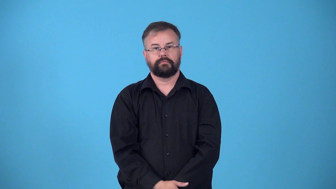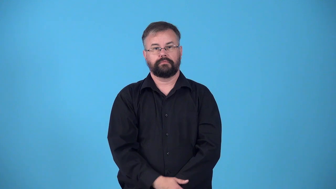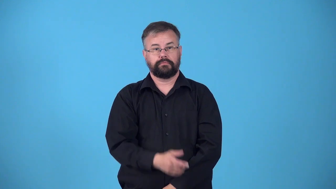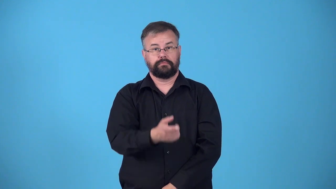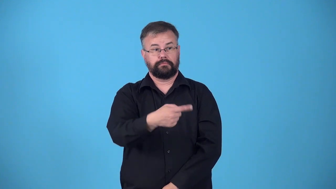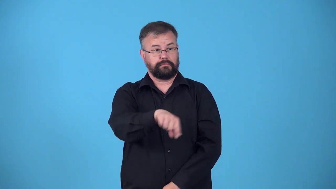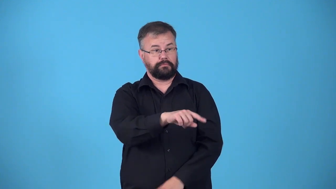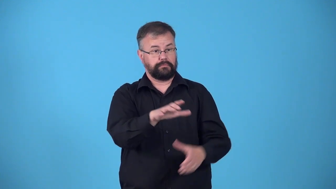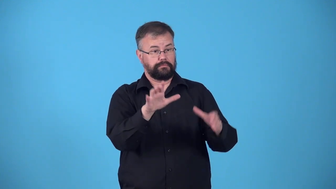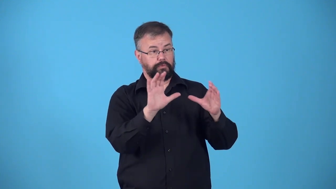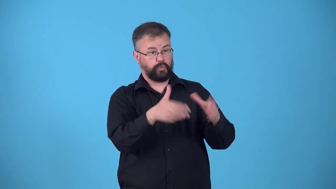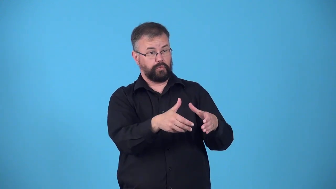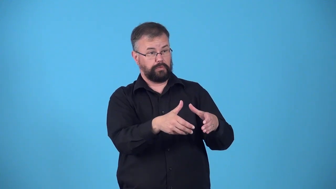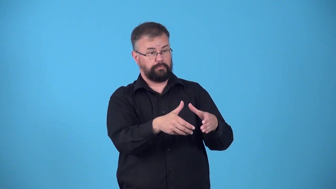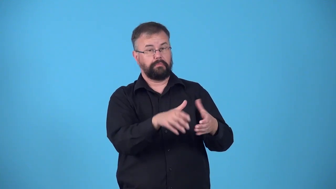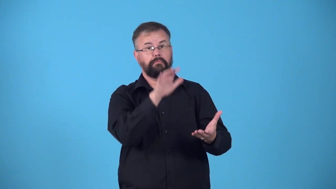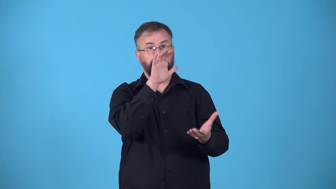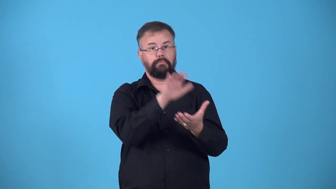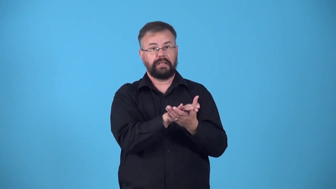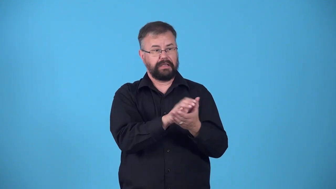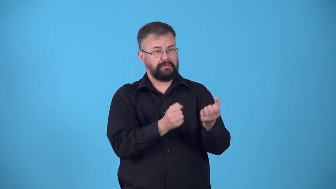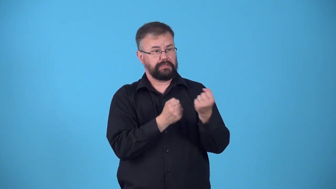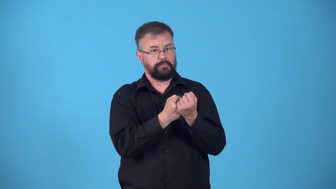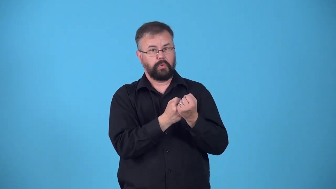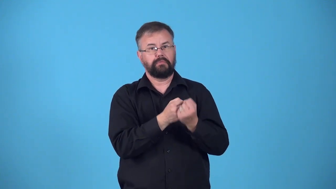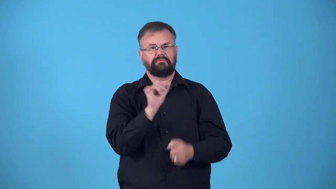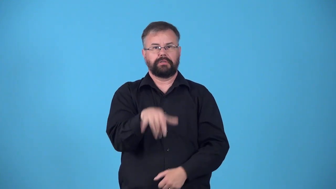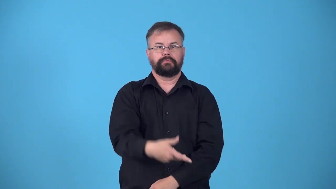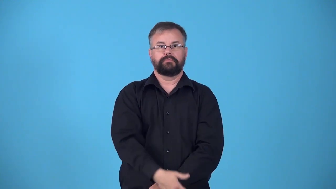party line